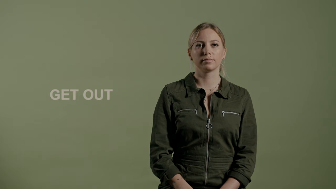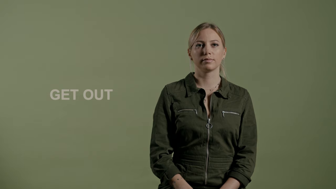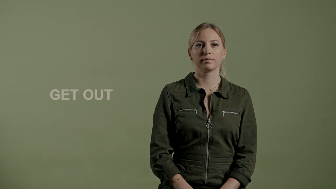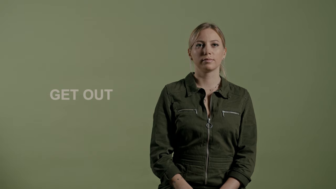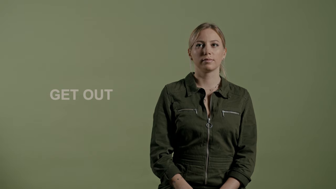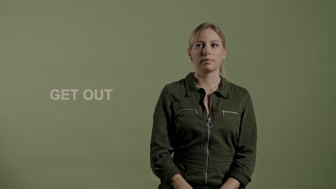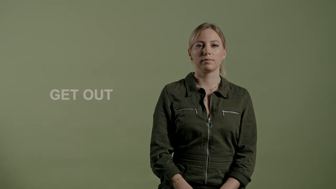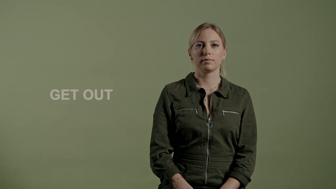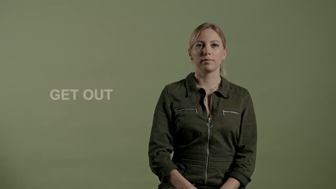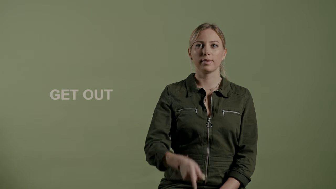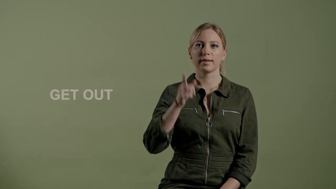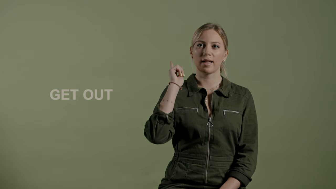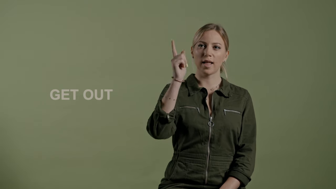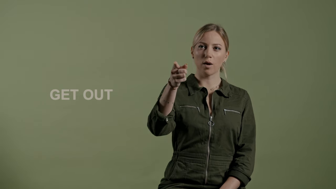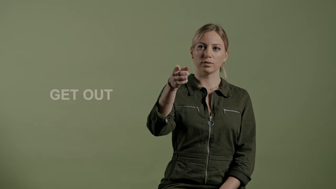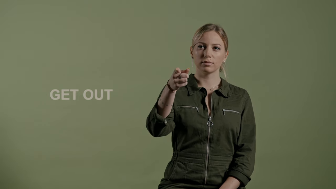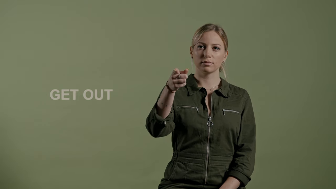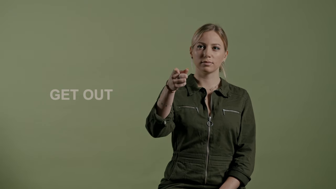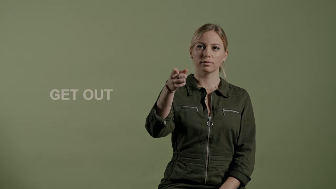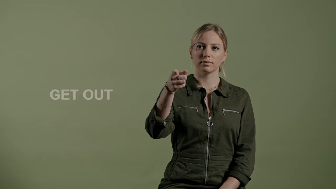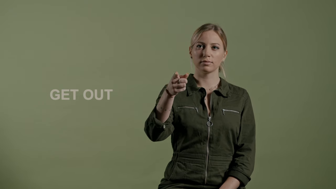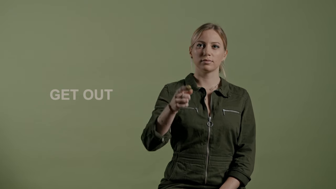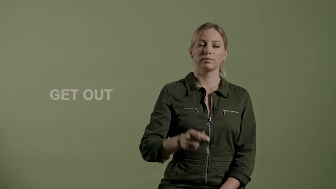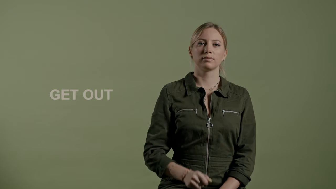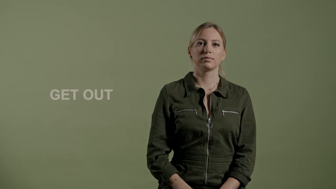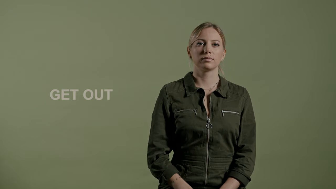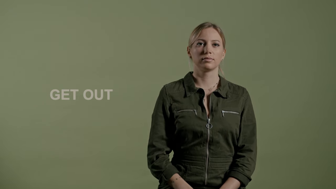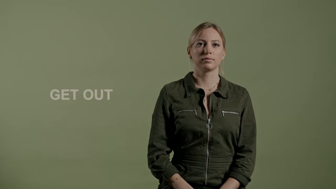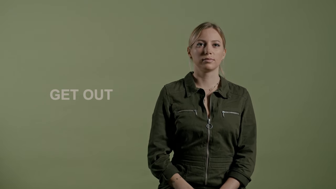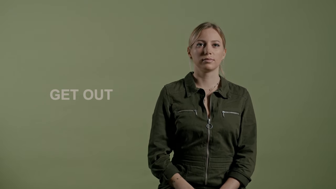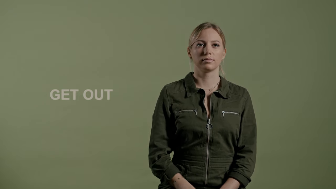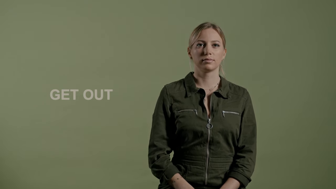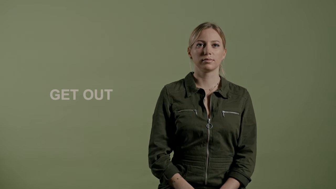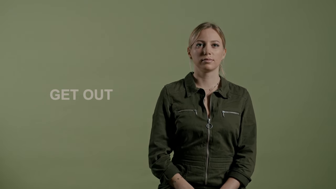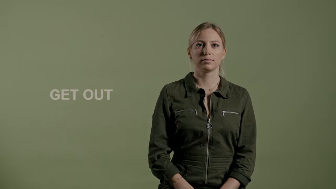Get Out